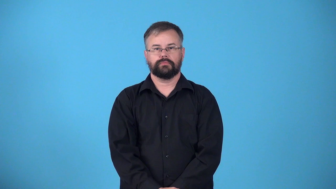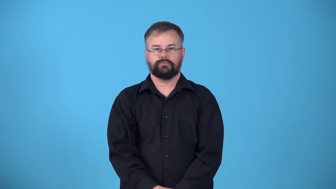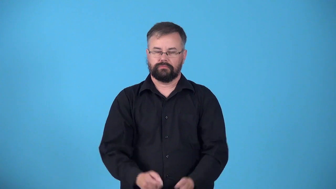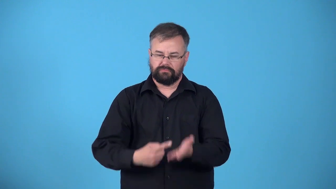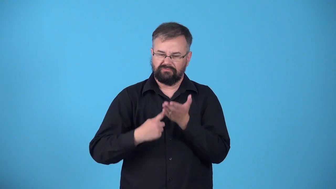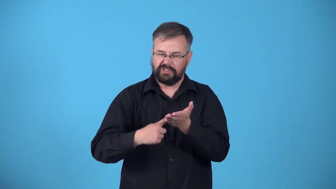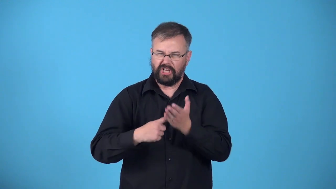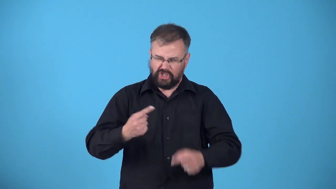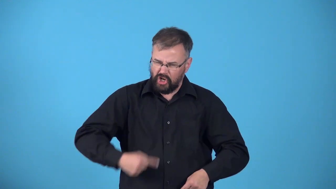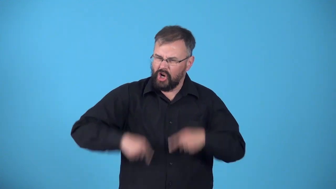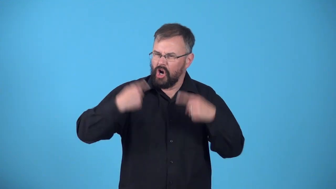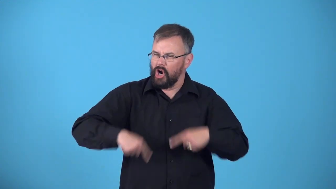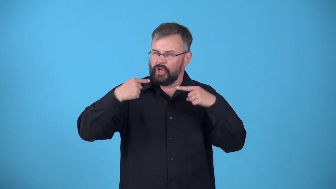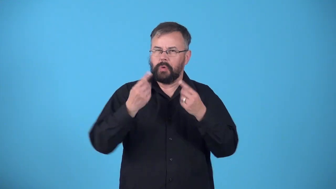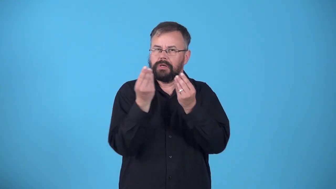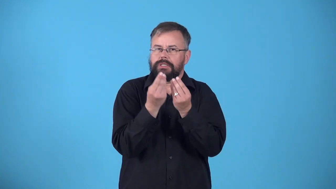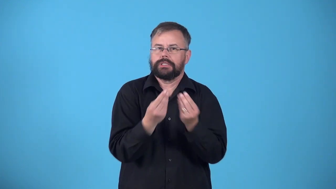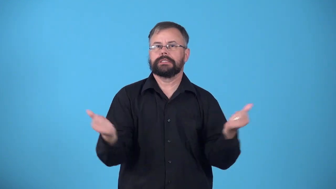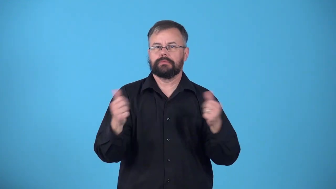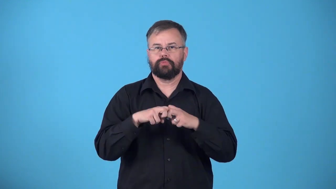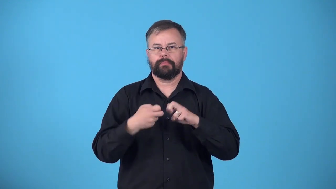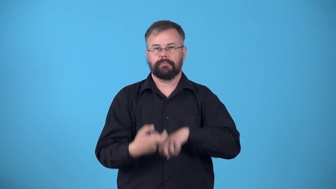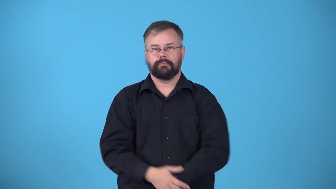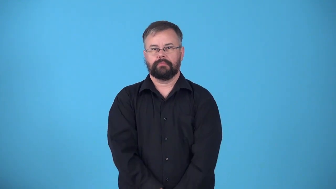have it out with